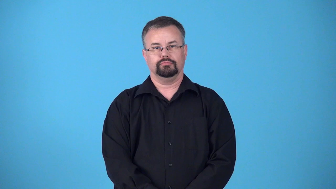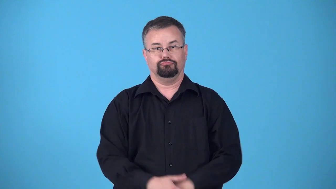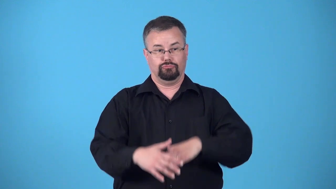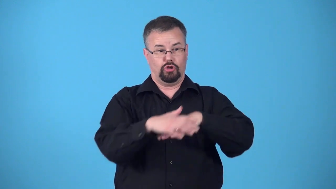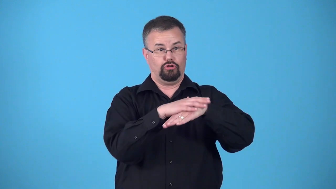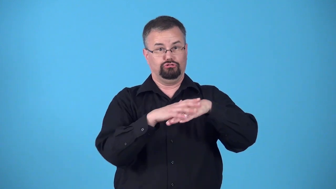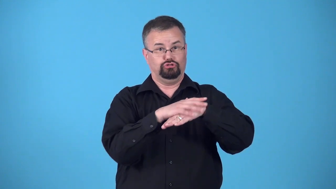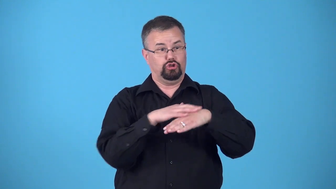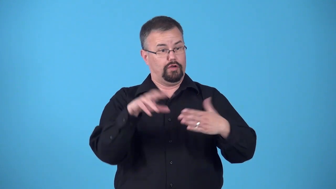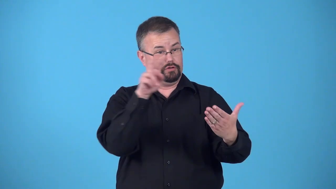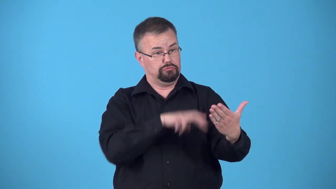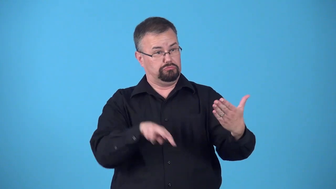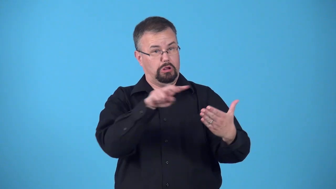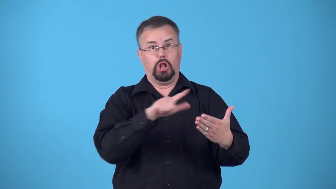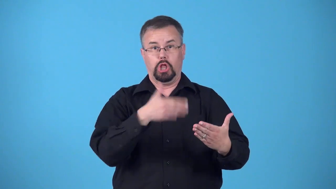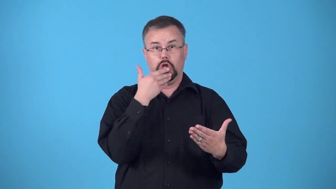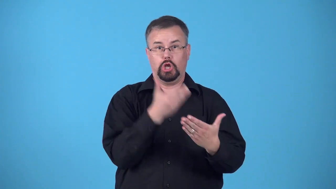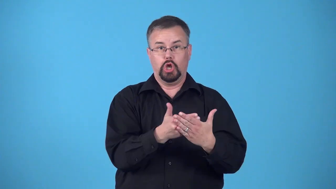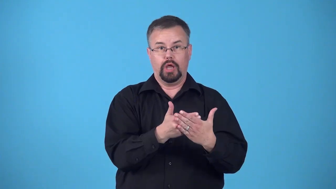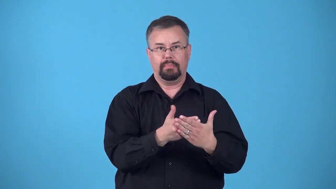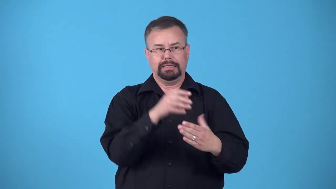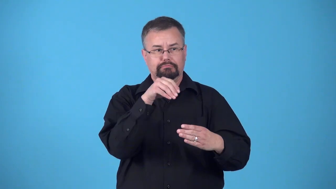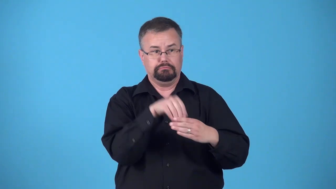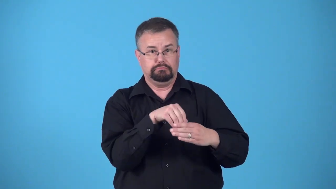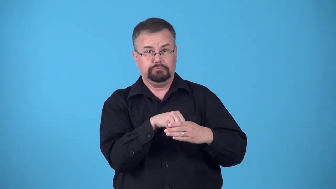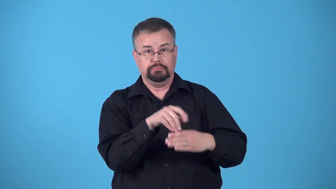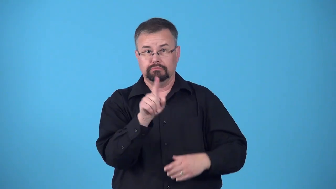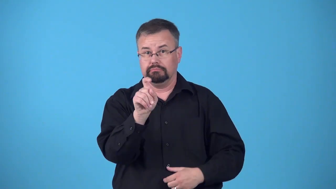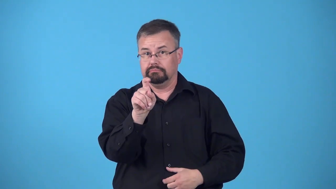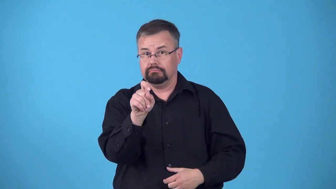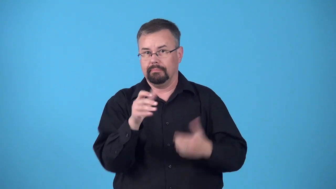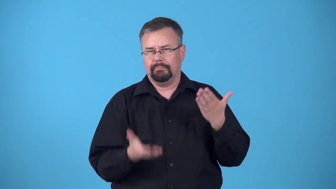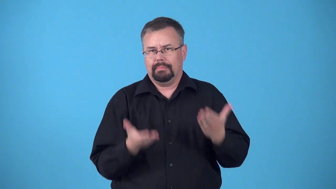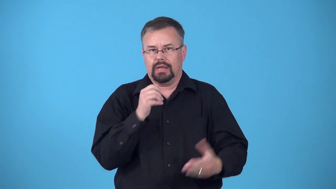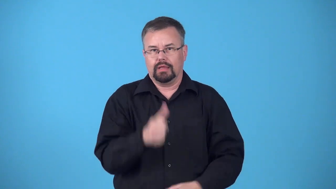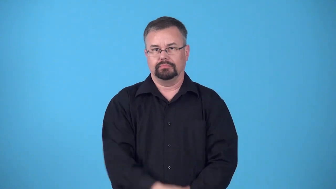on the face of it